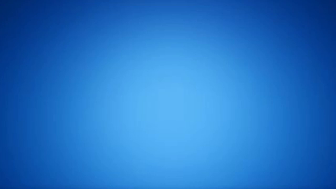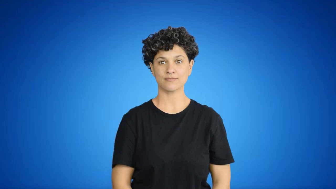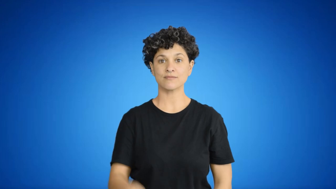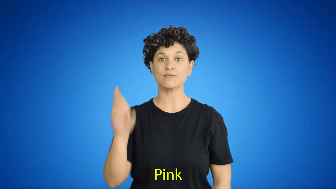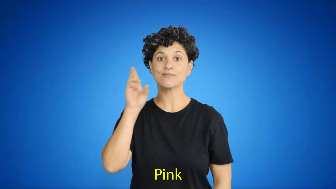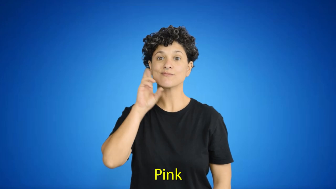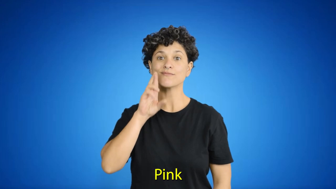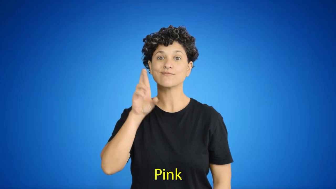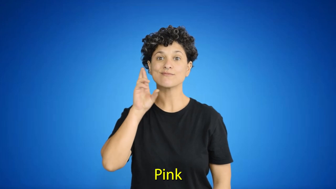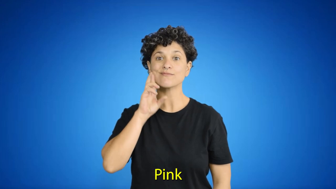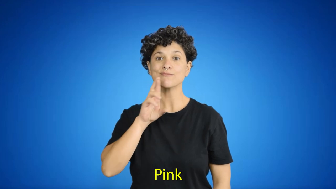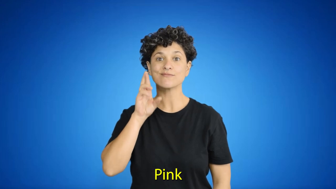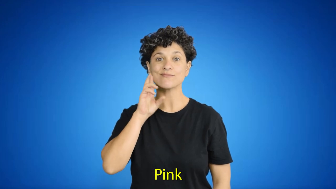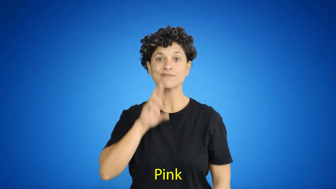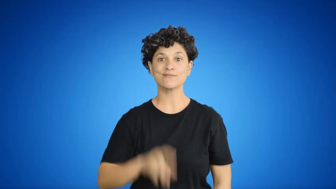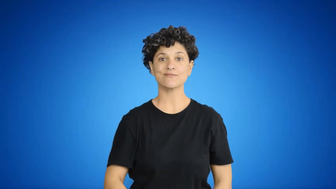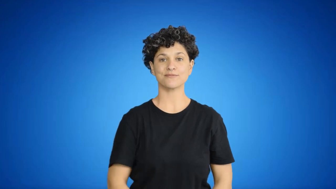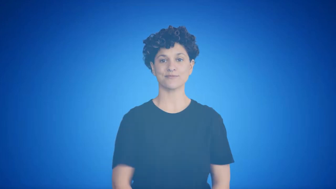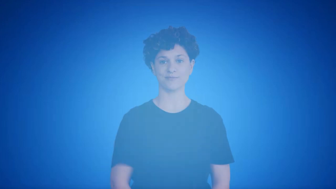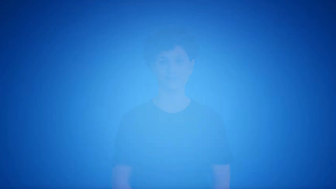Pink